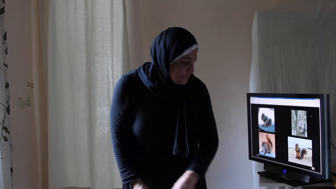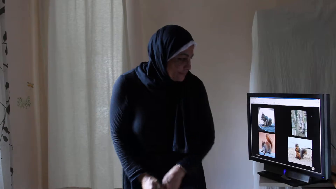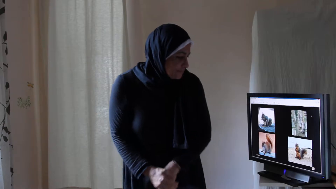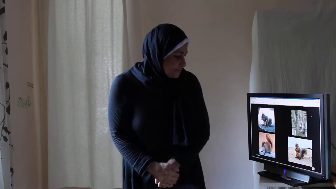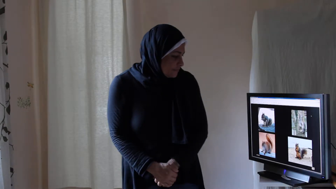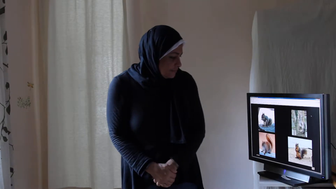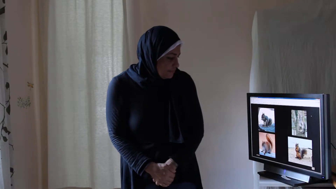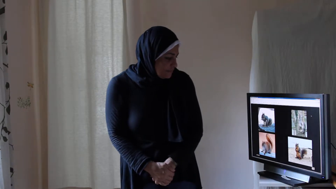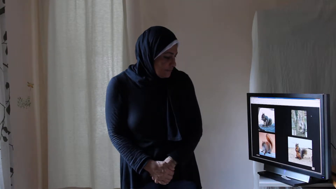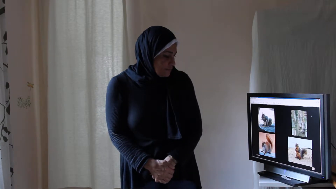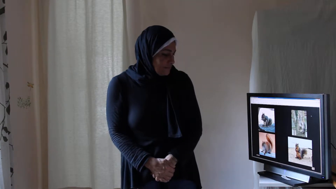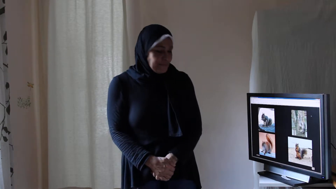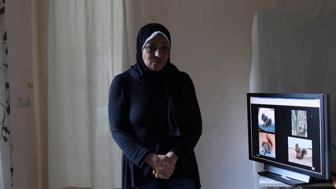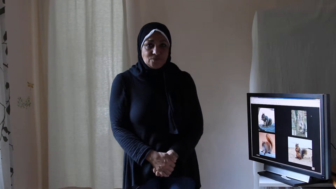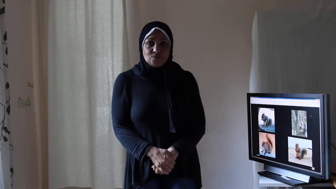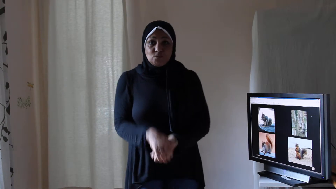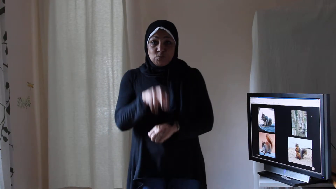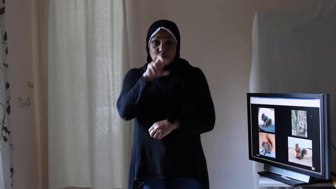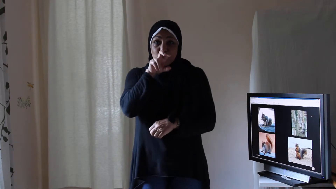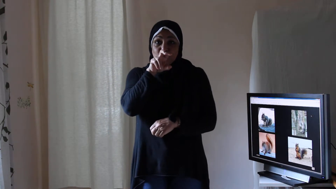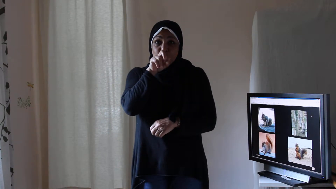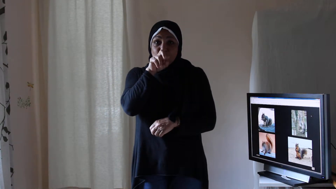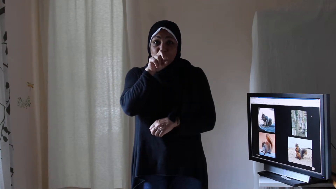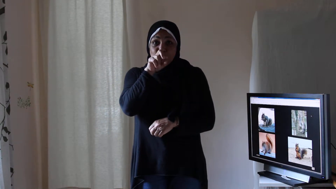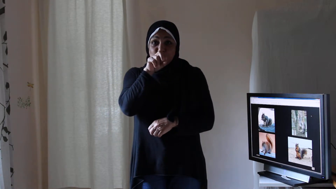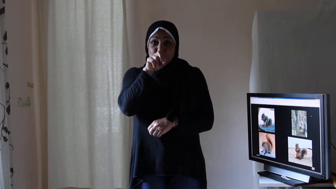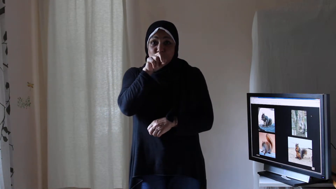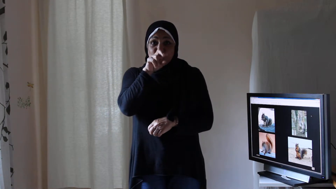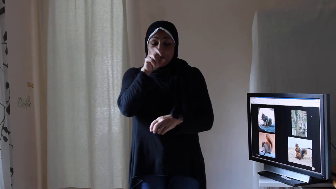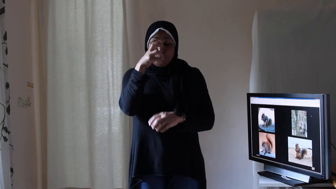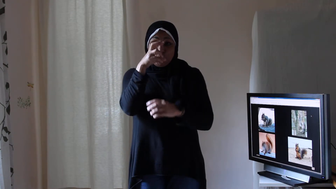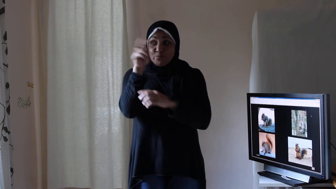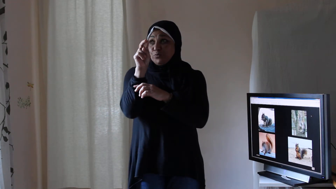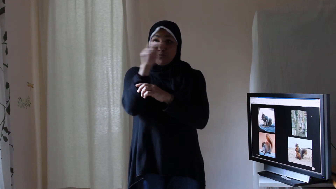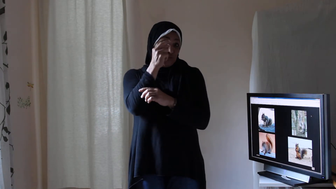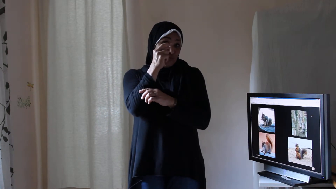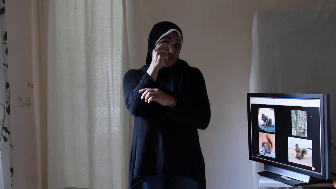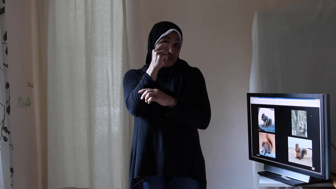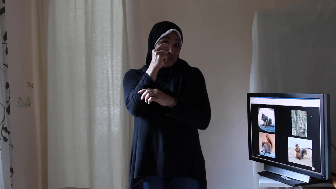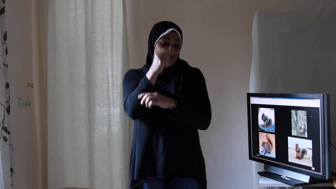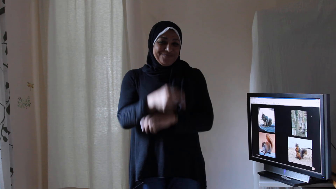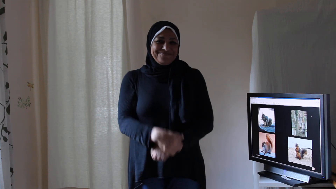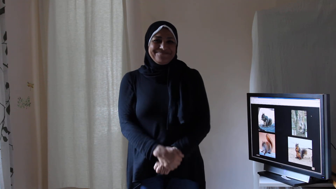squirrel